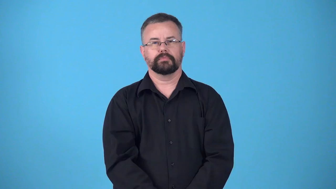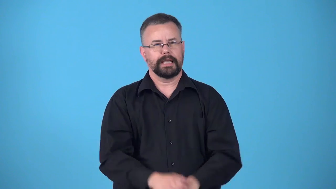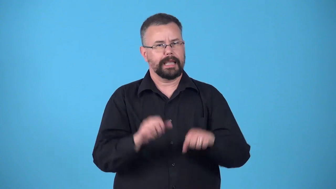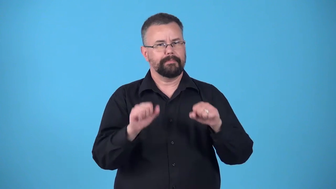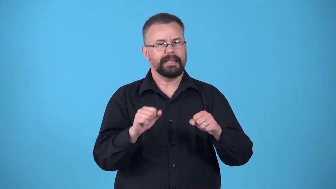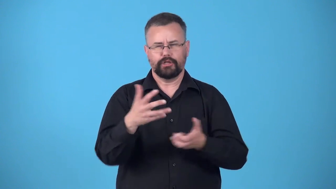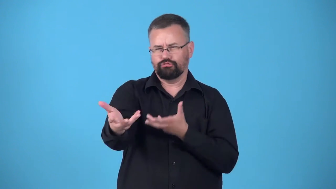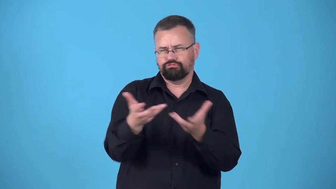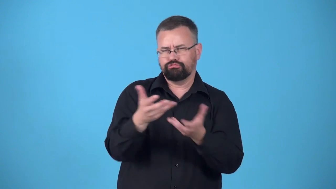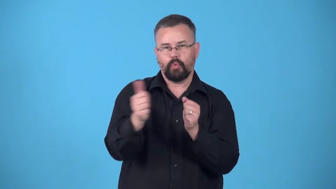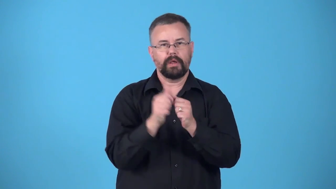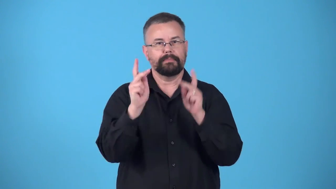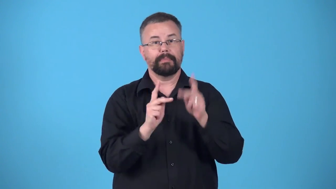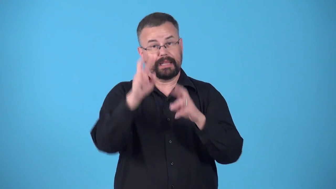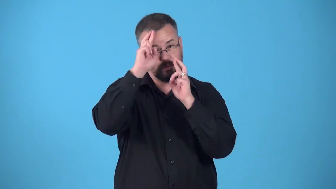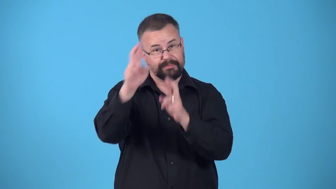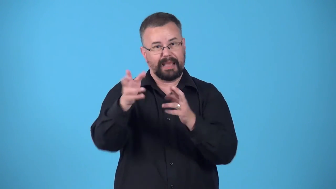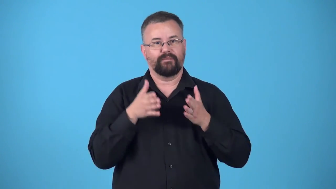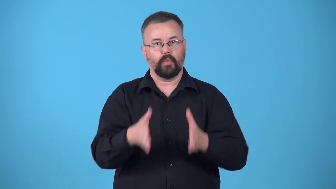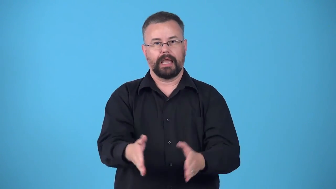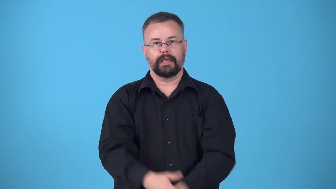diplomacy